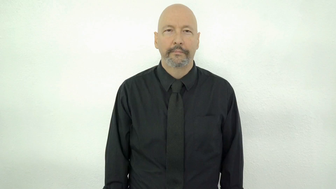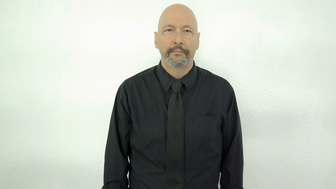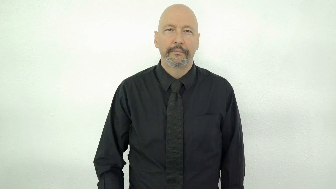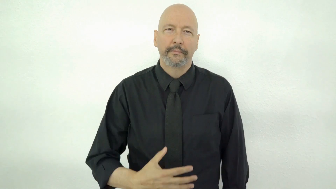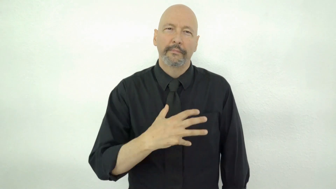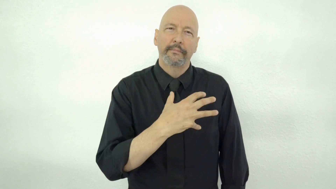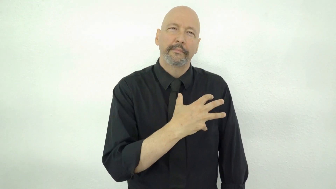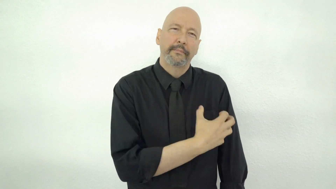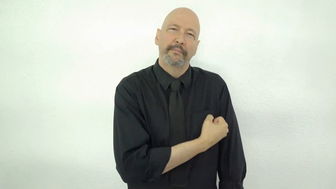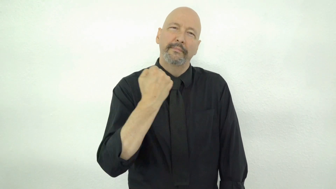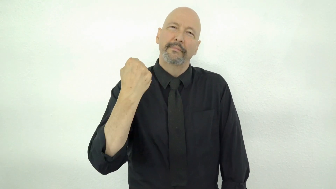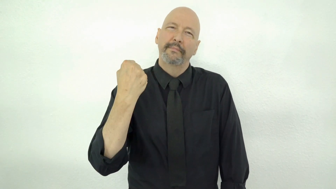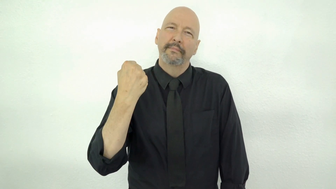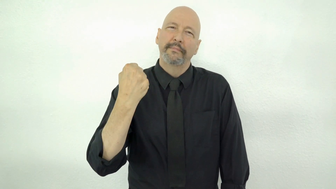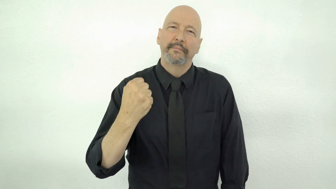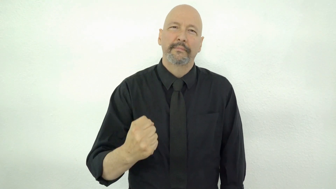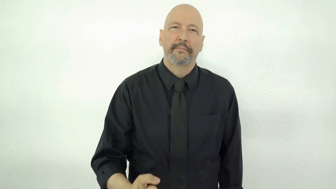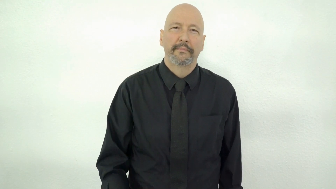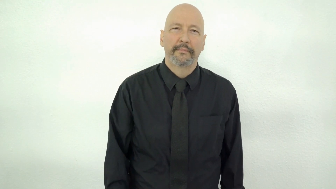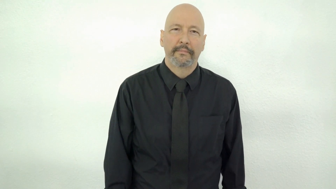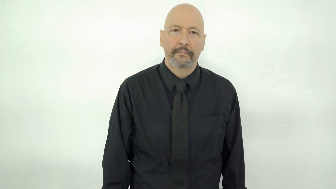disempowerment, POWER-[claw-hand-at-bicep]-TAKE-from